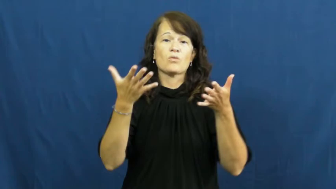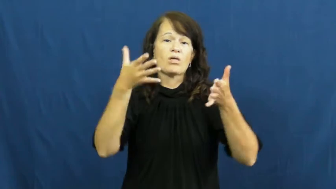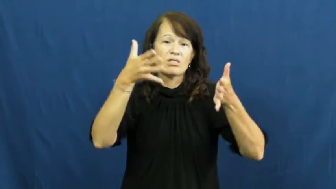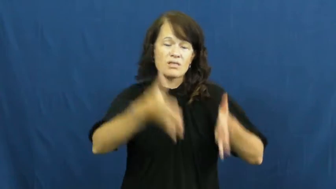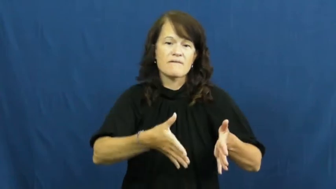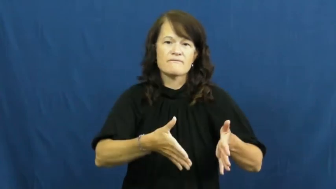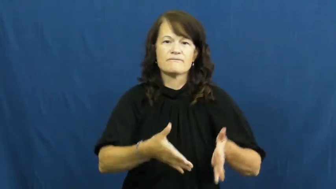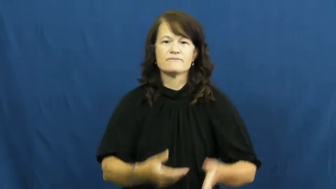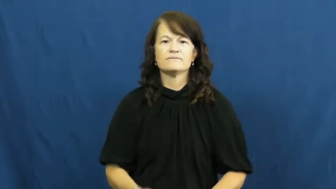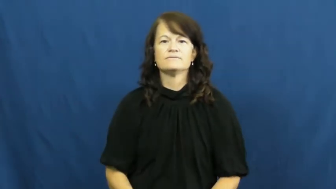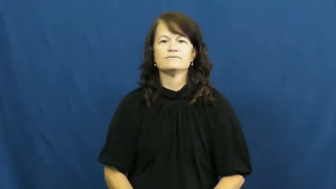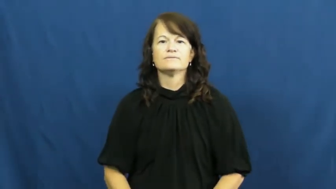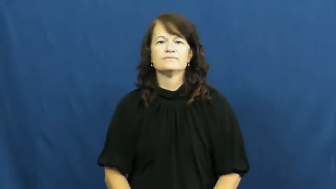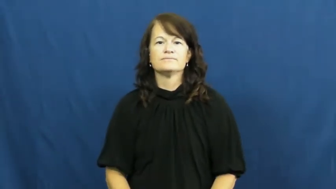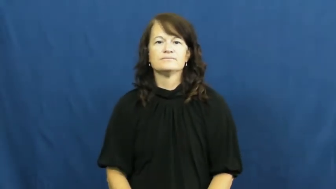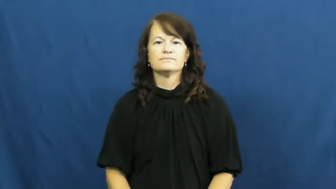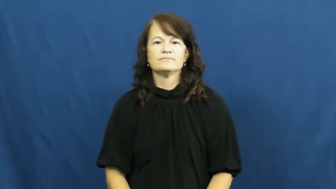left